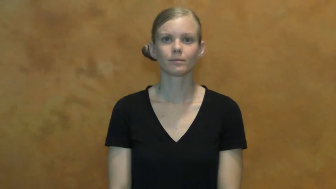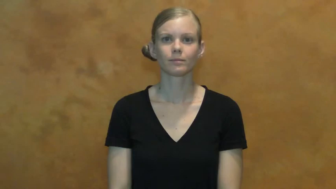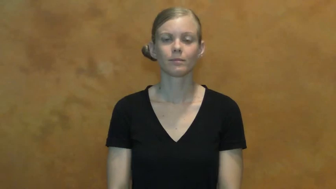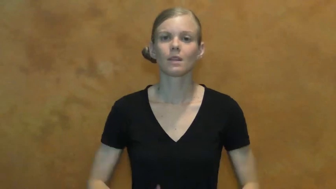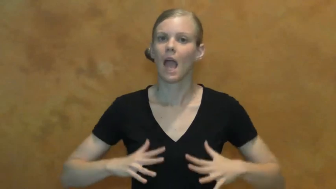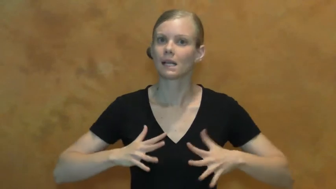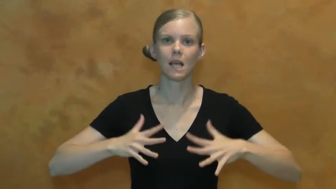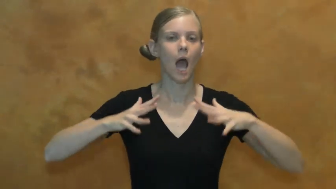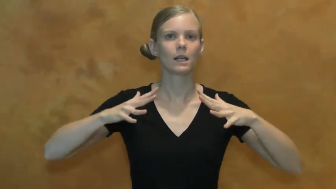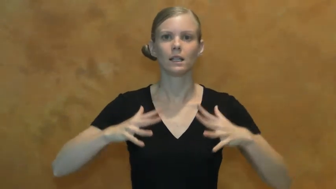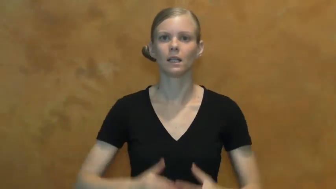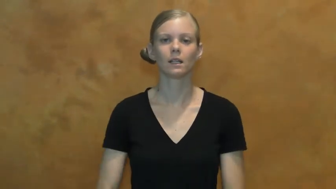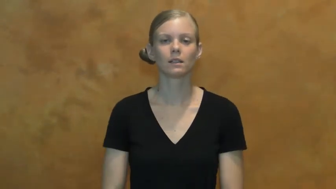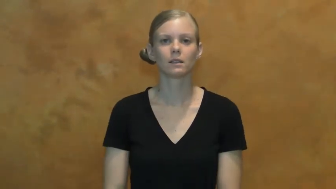anxiety